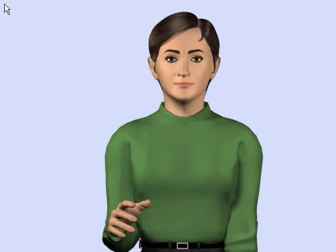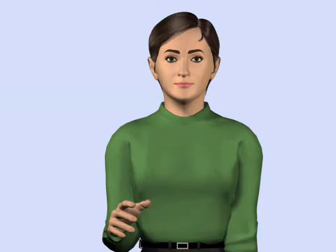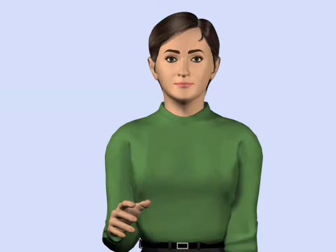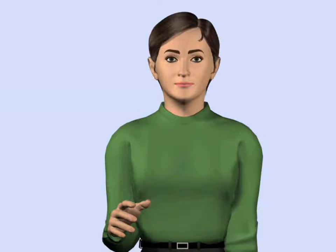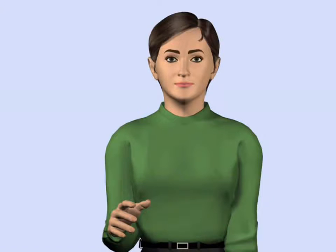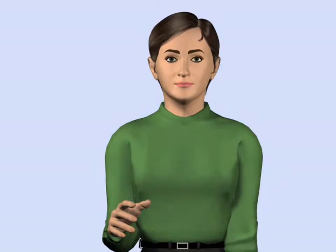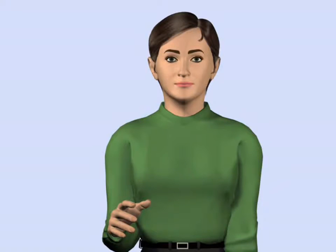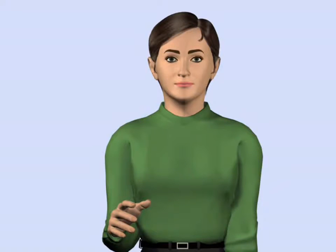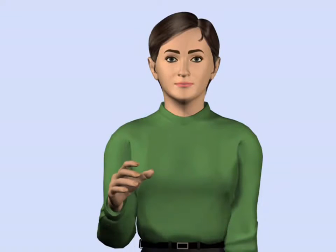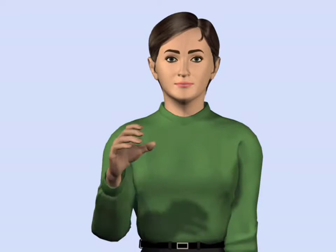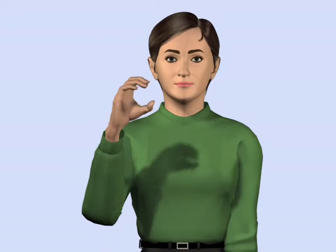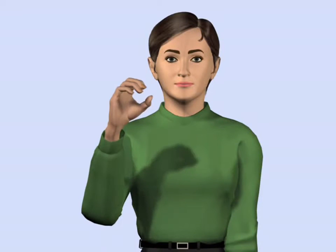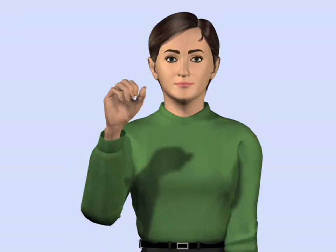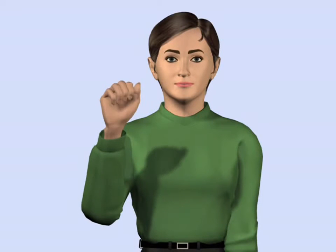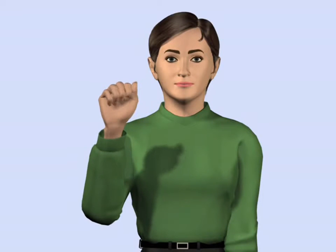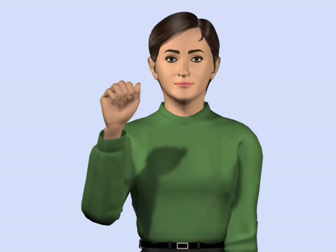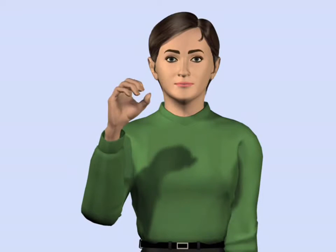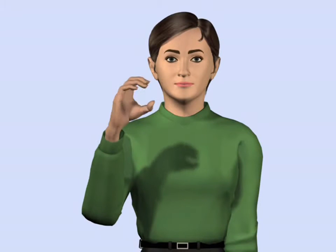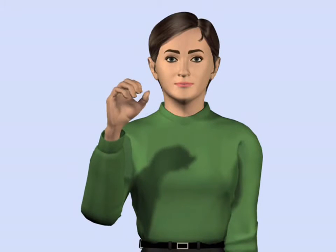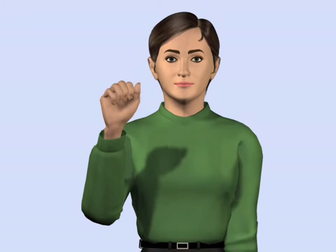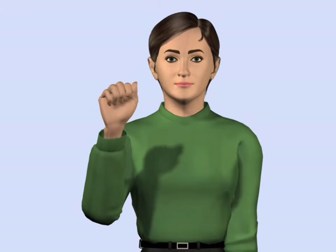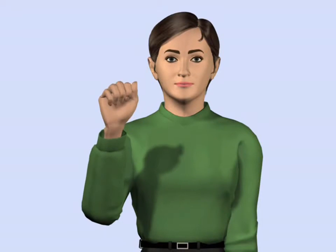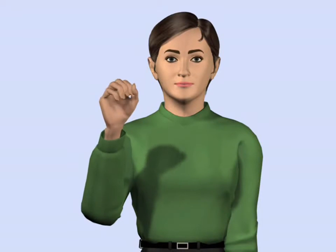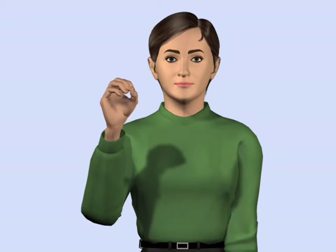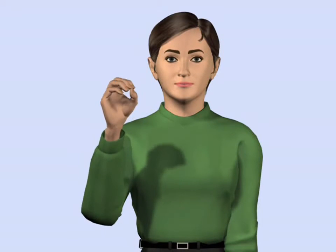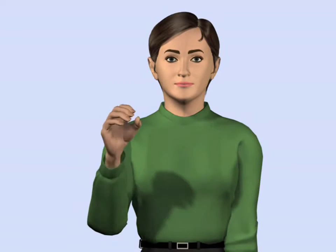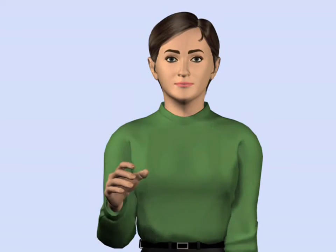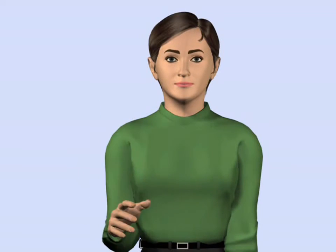cacao